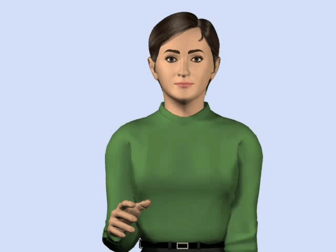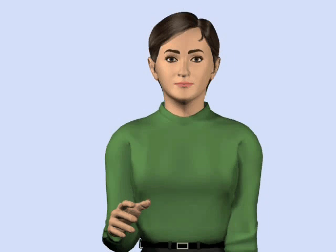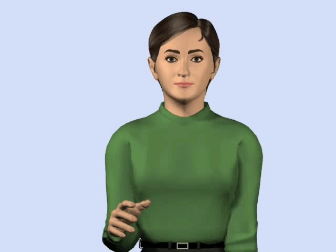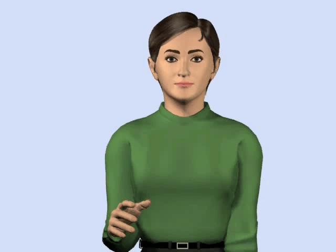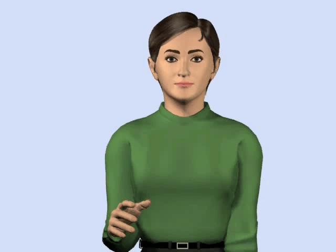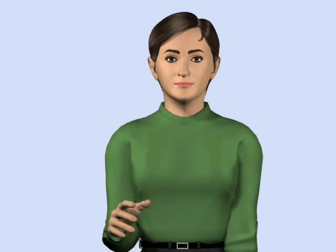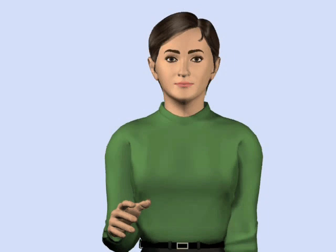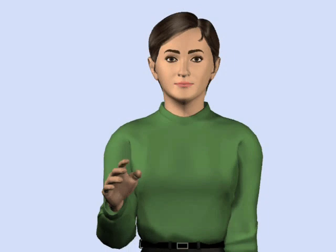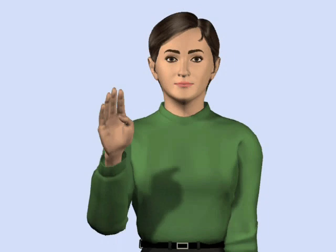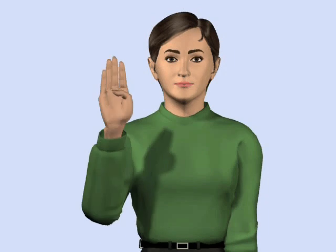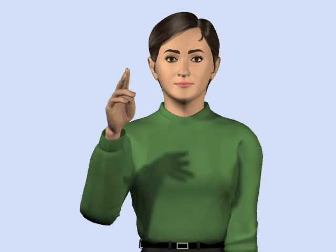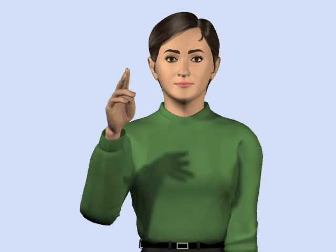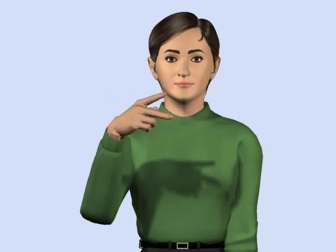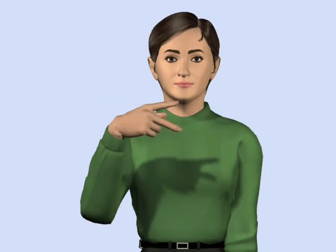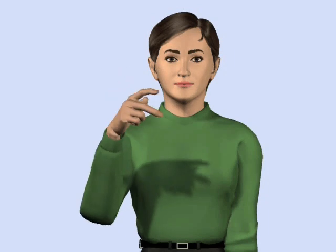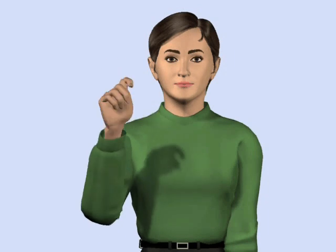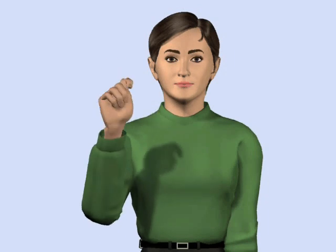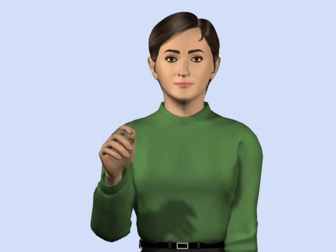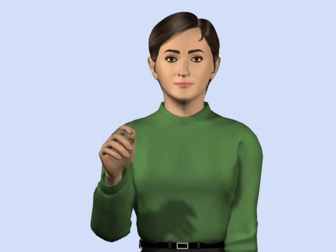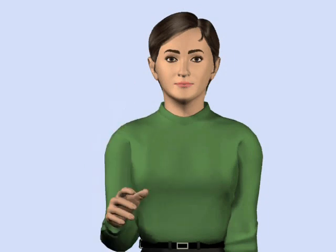Bridgeport,CN